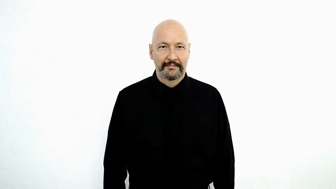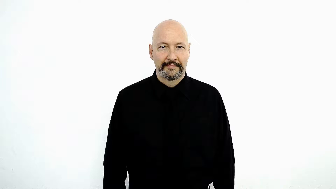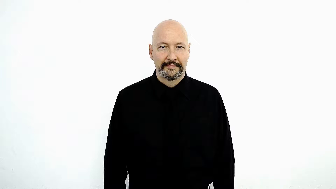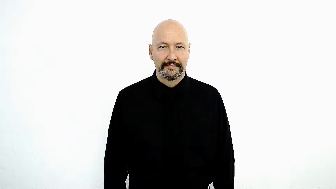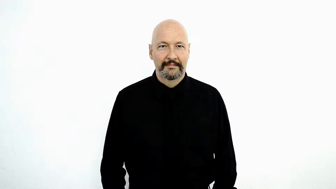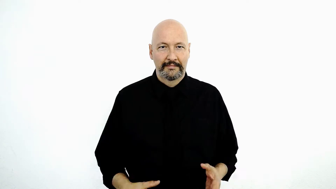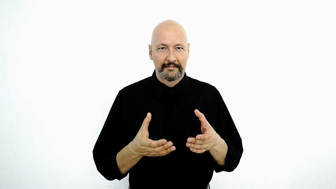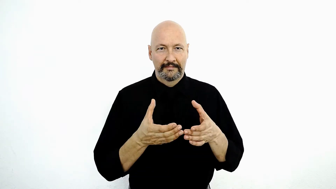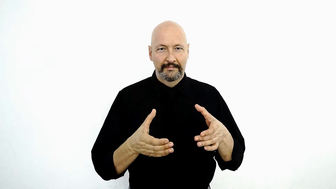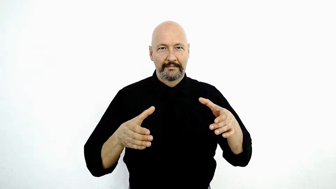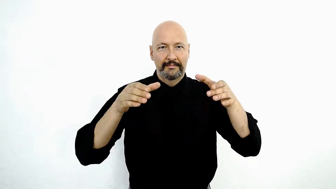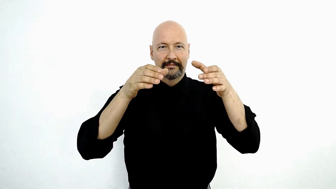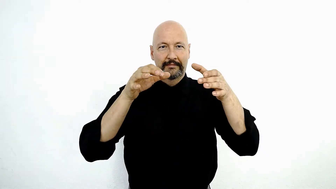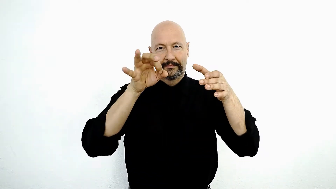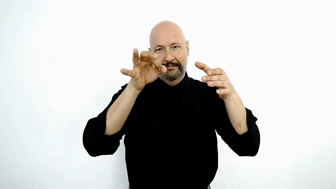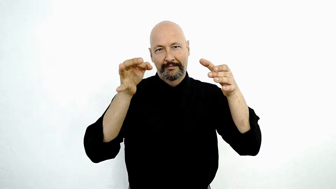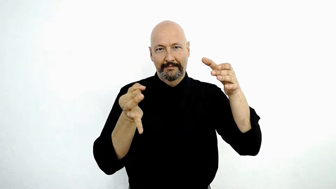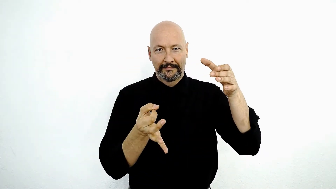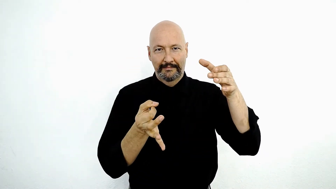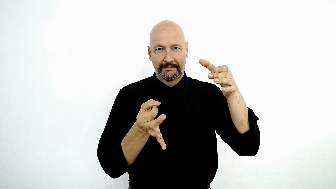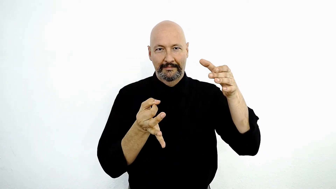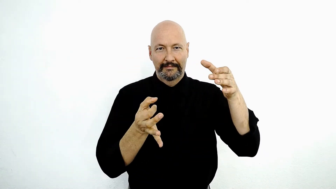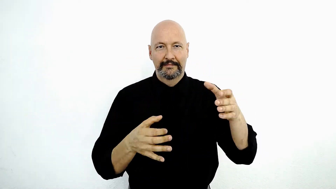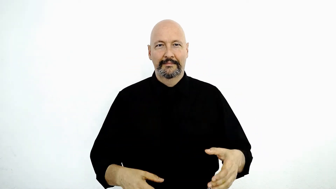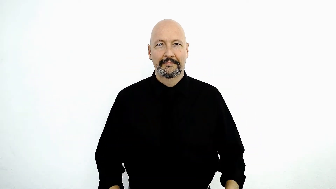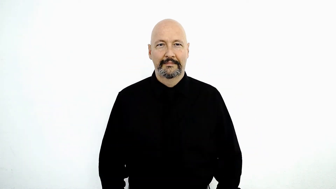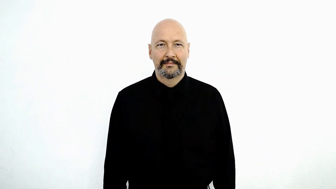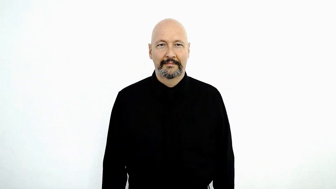PITCHER-(description)